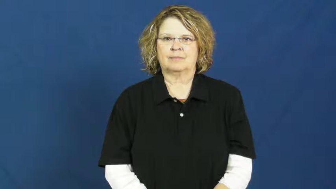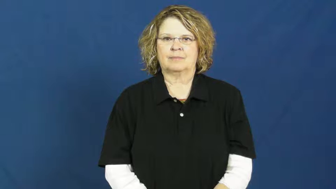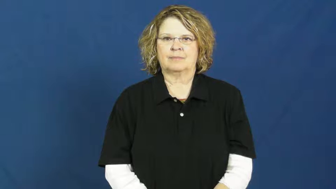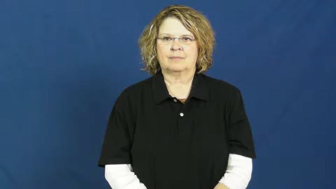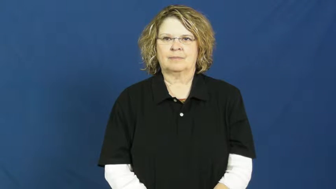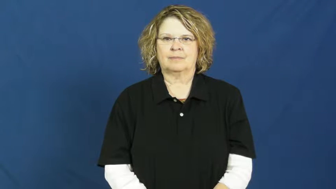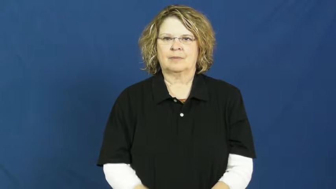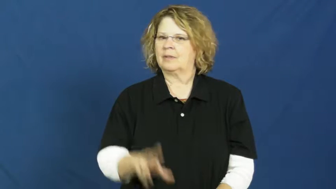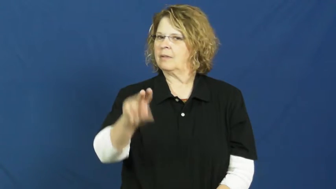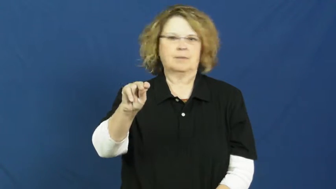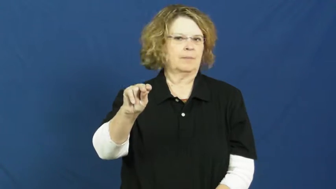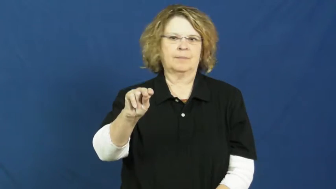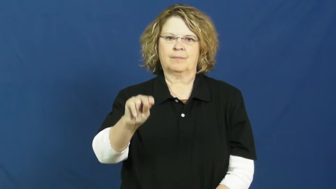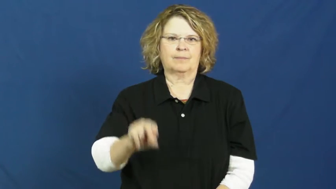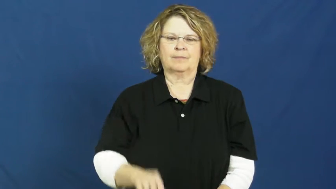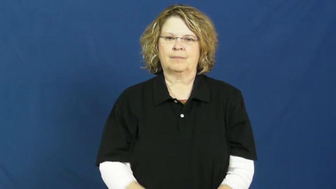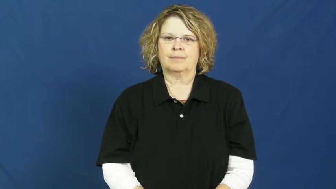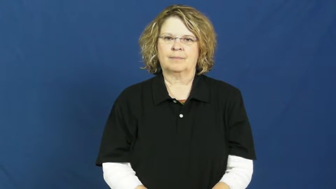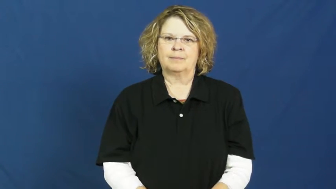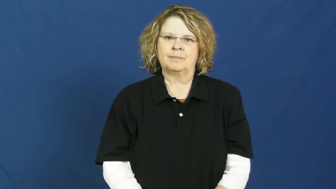no